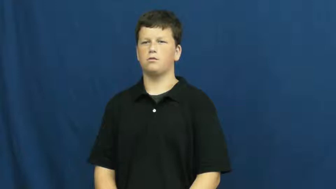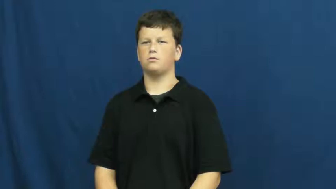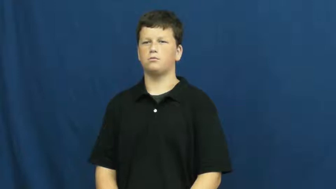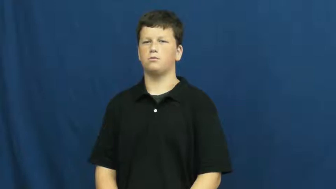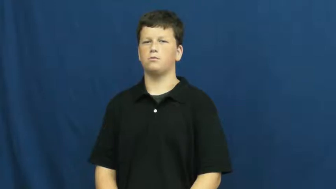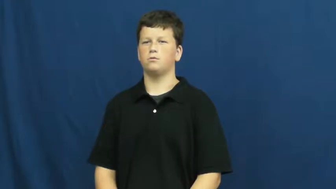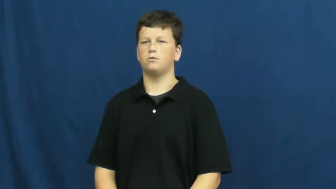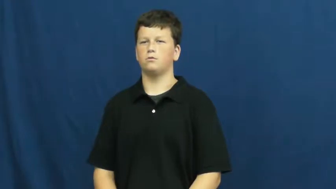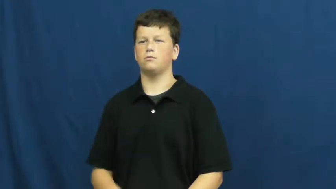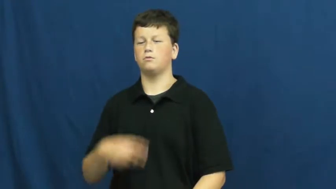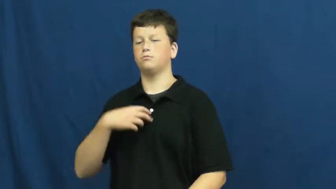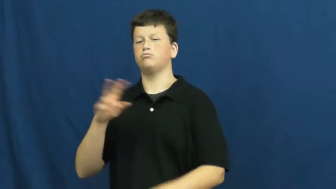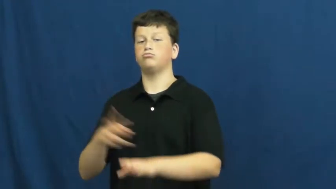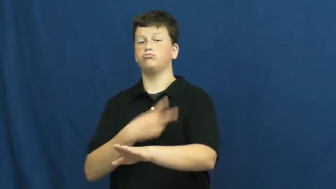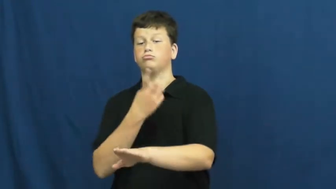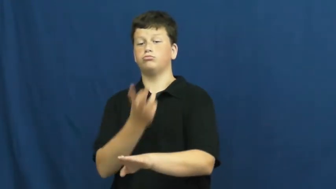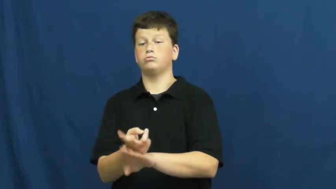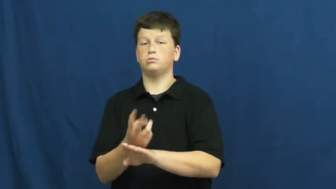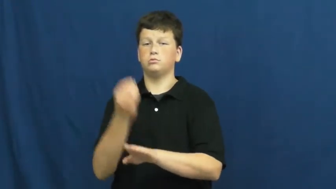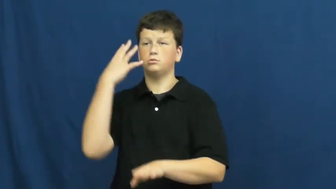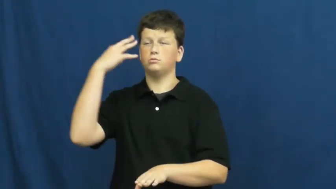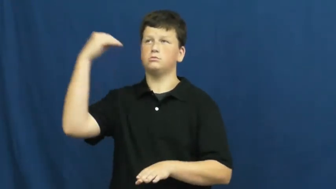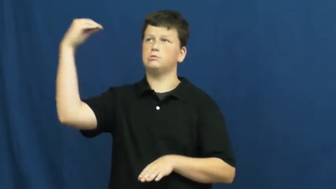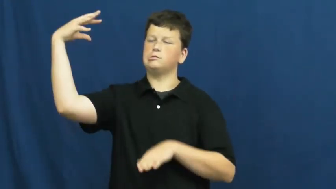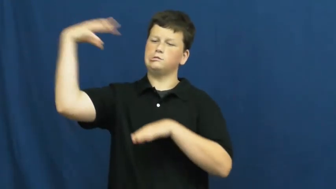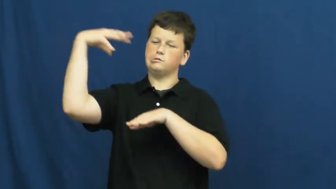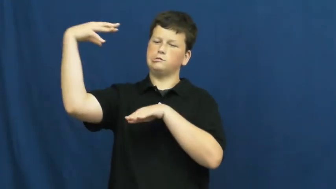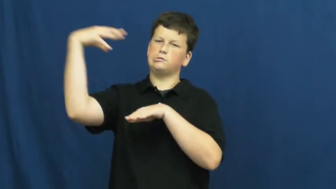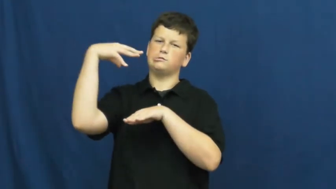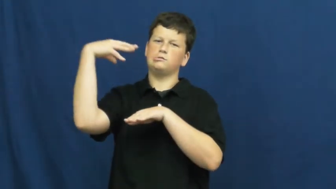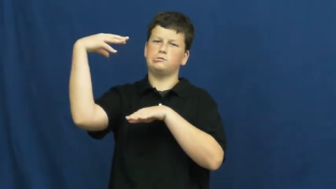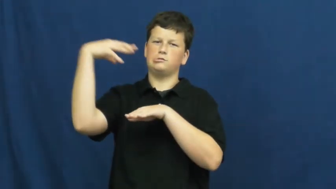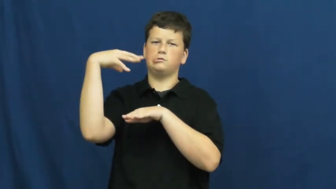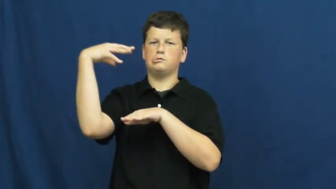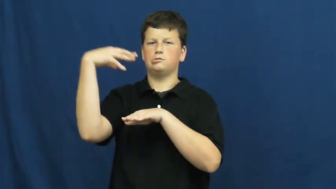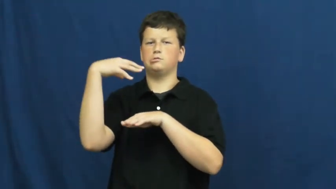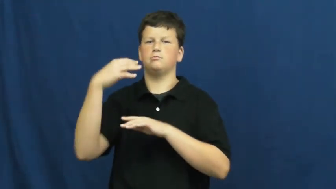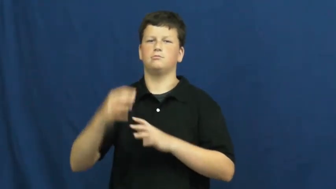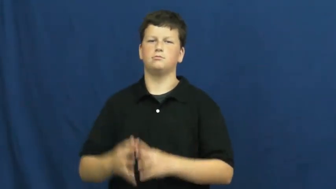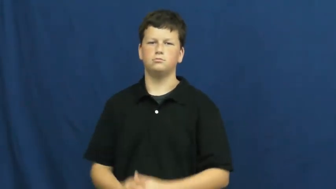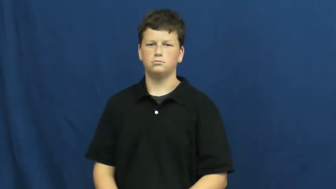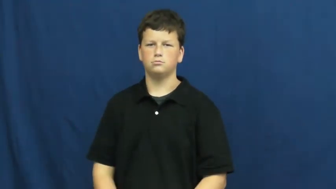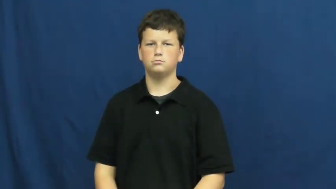sunbathe,sun